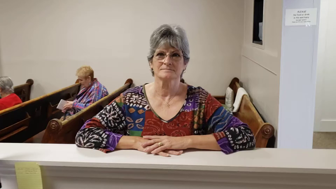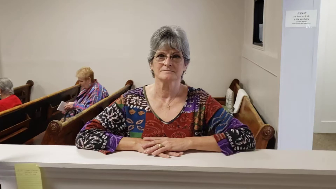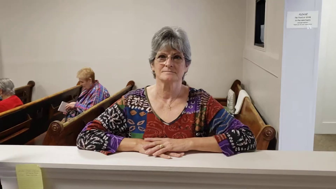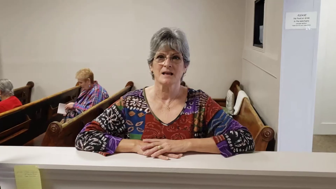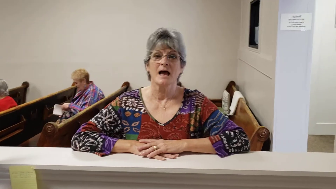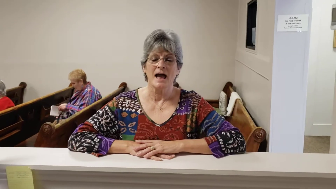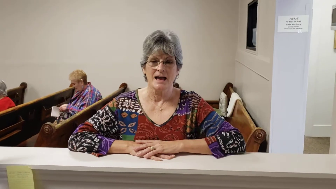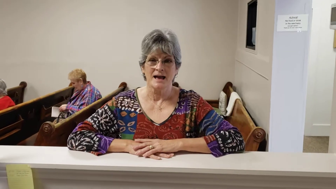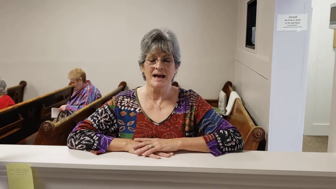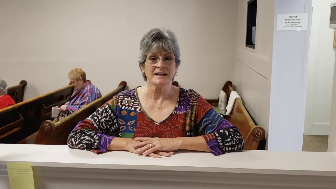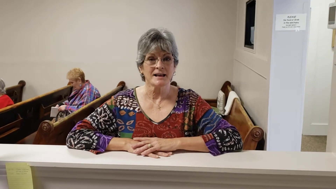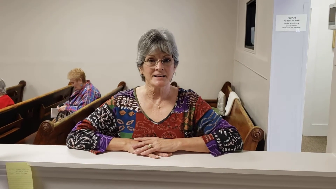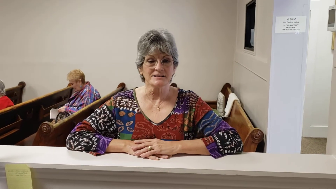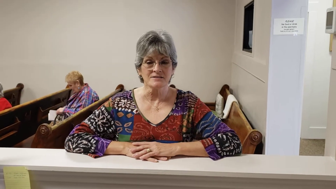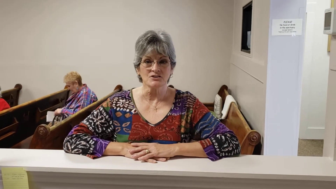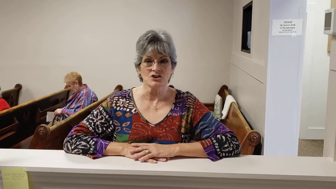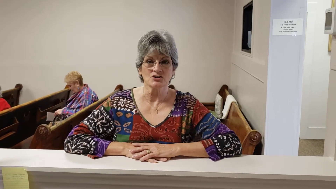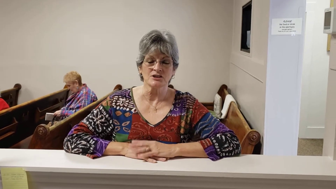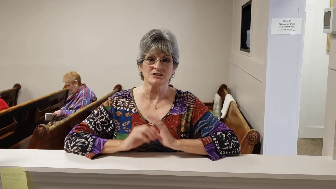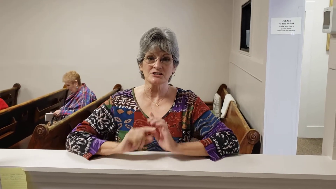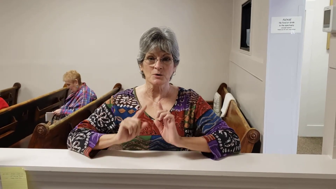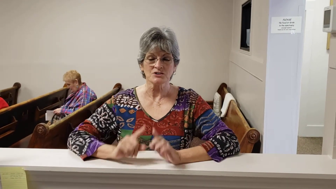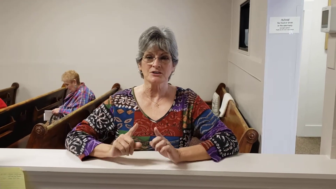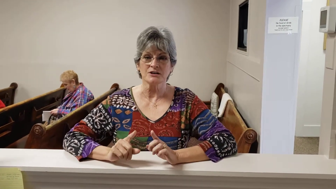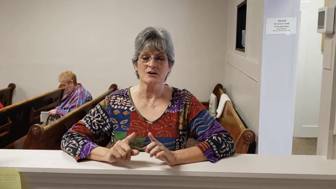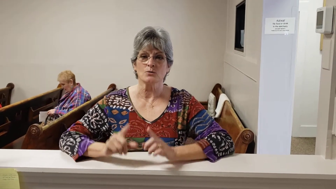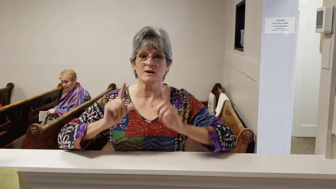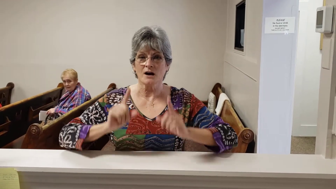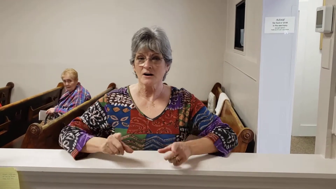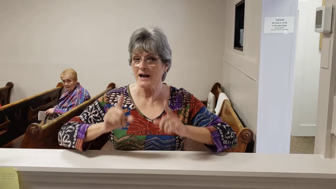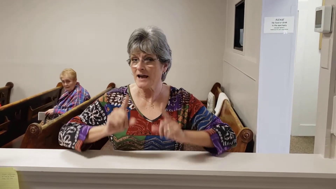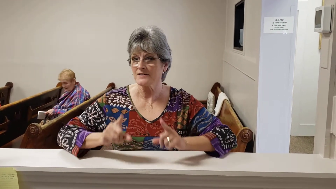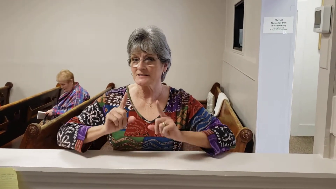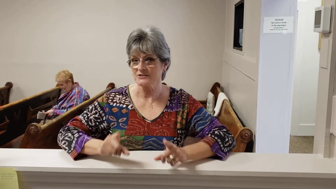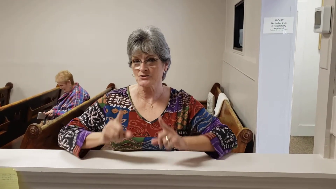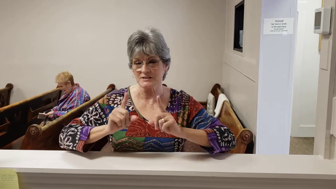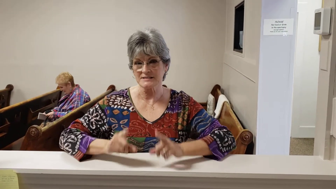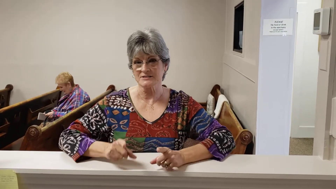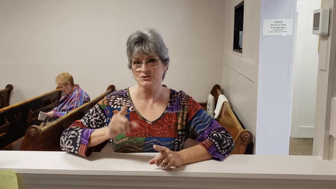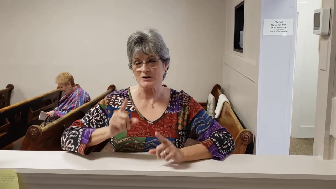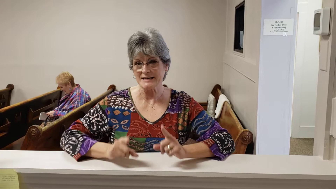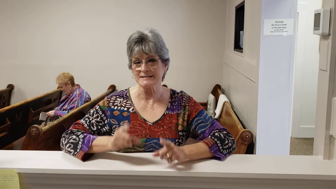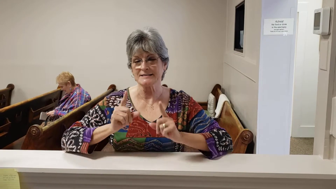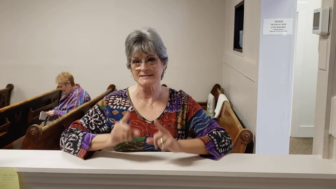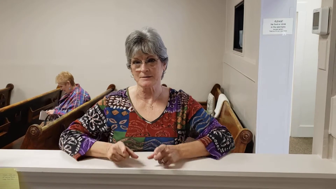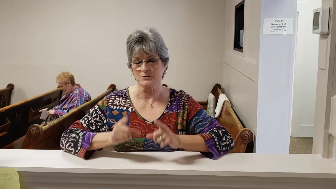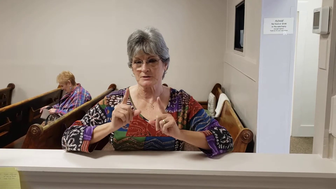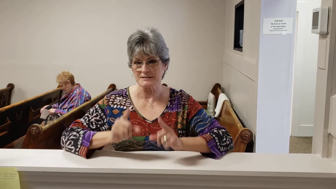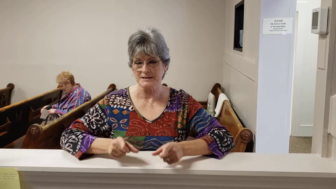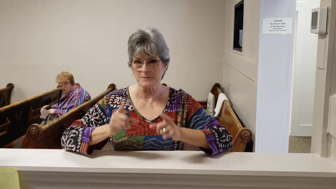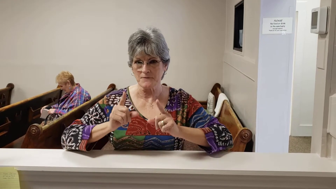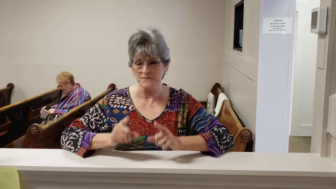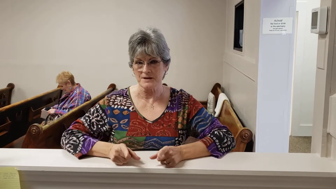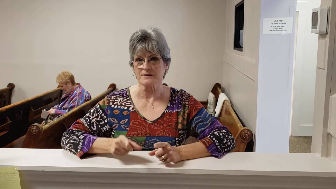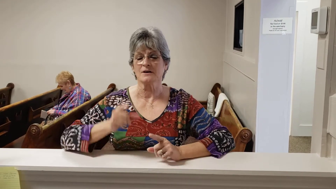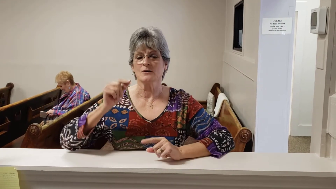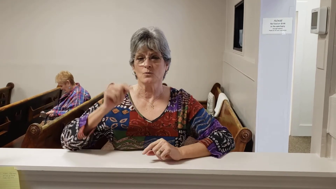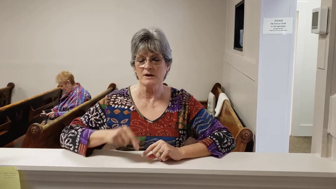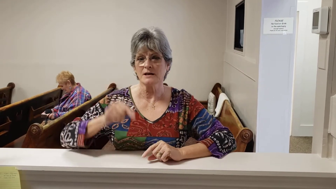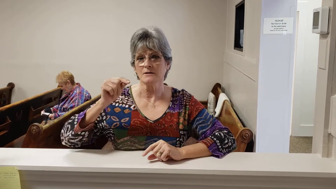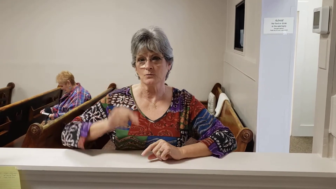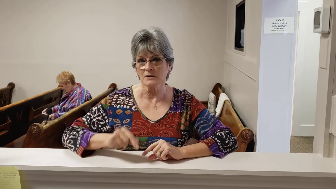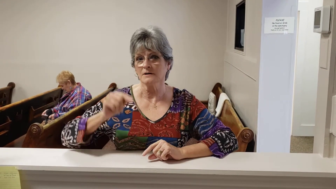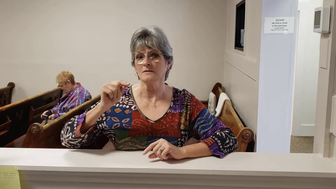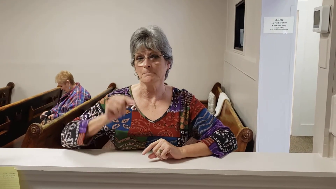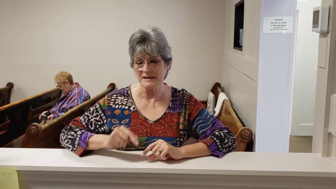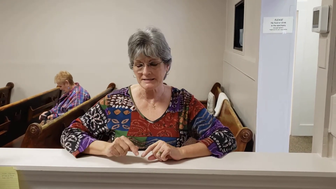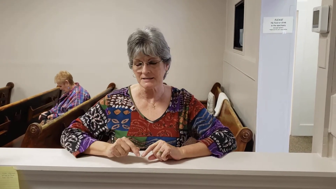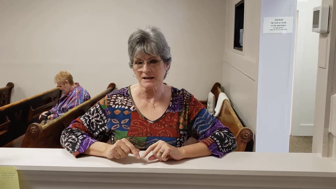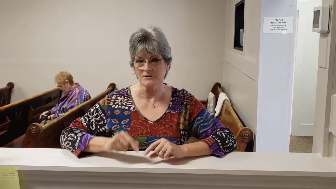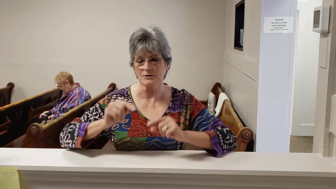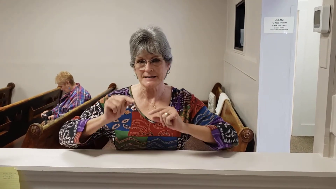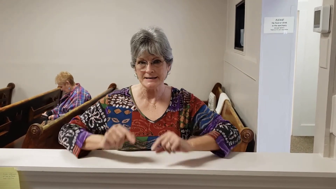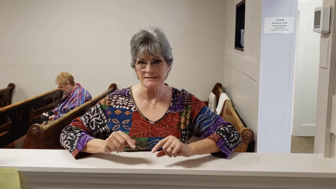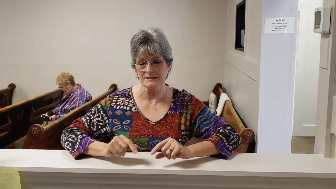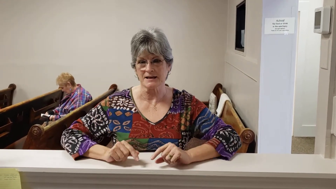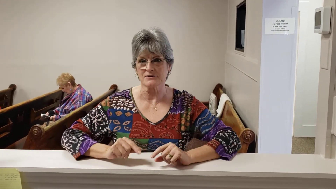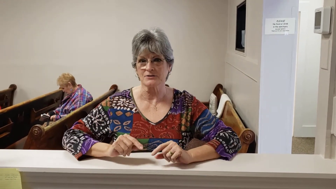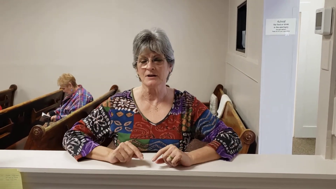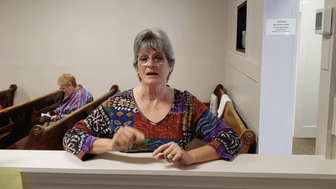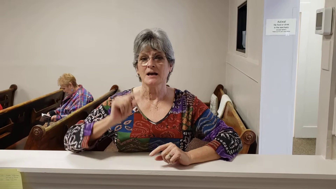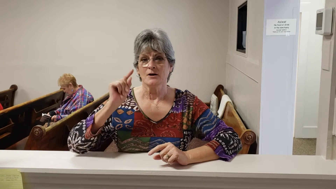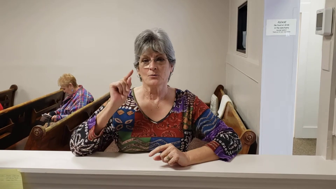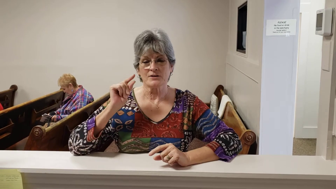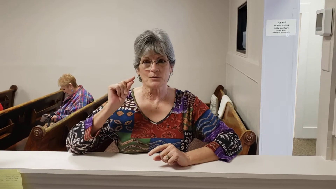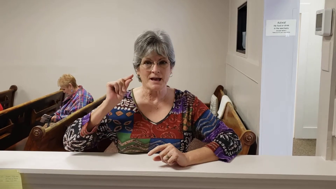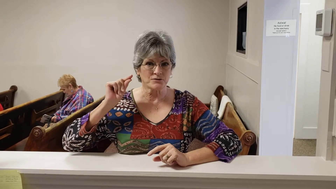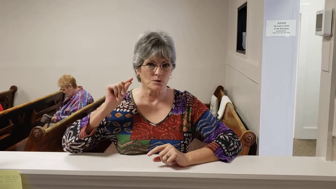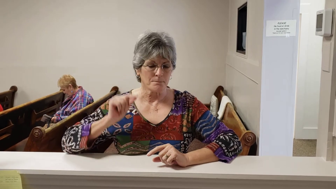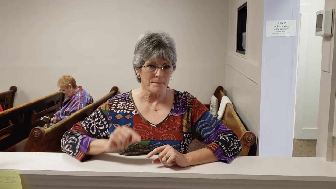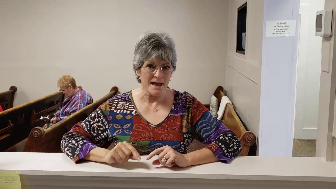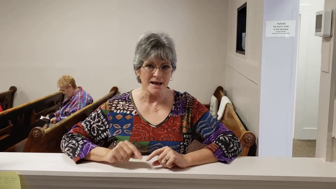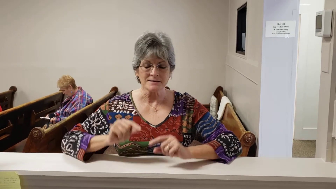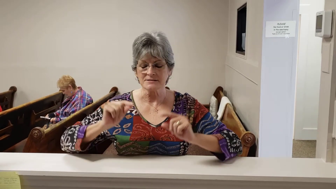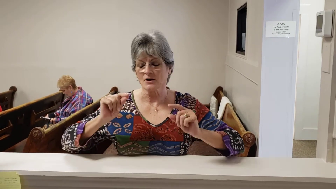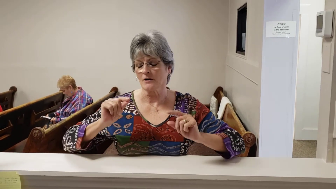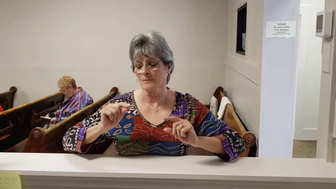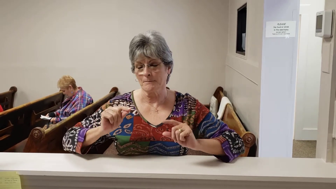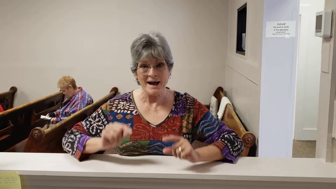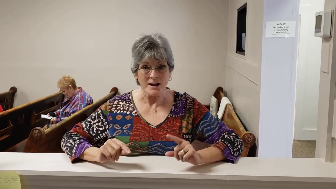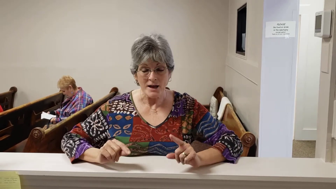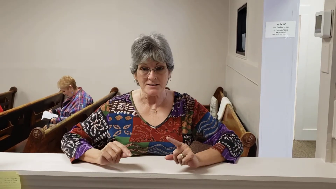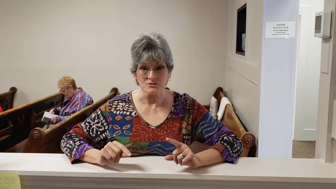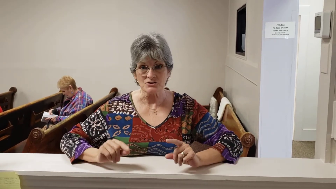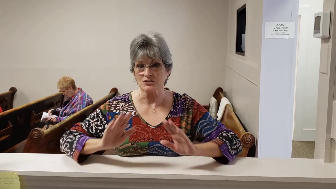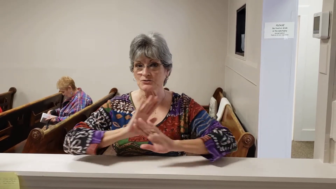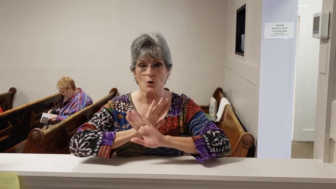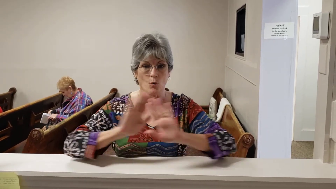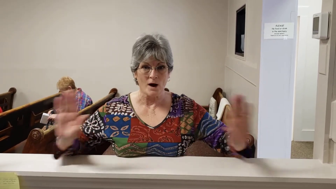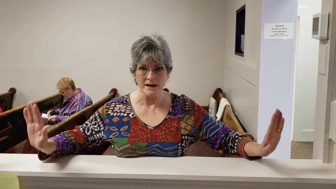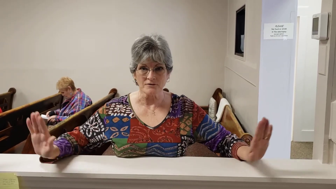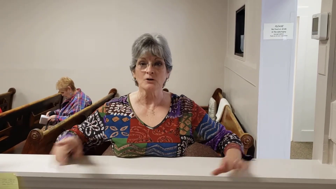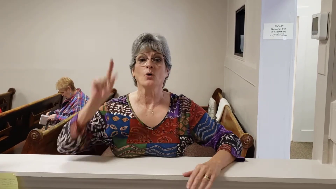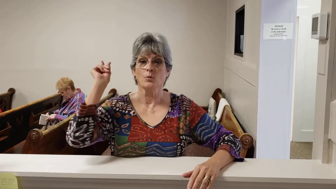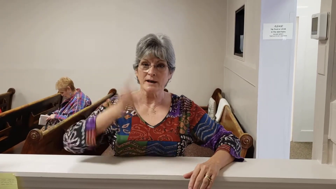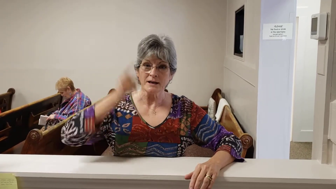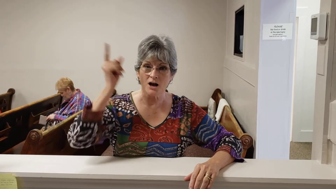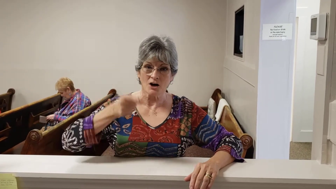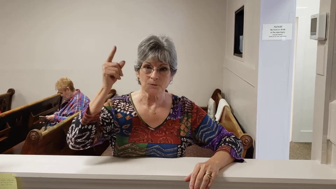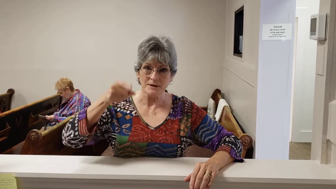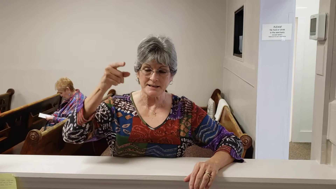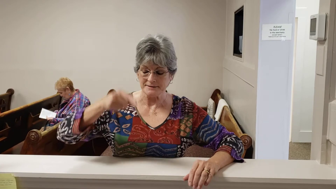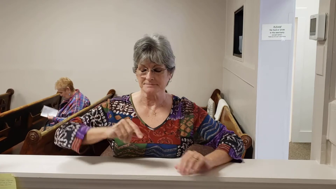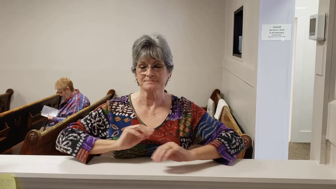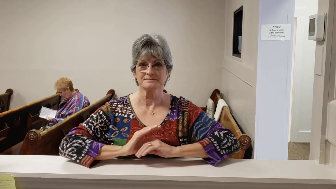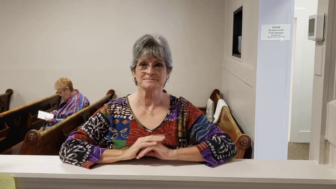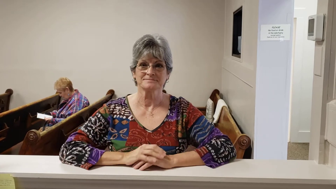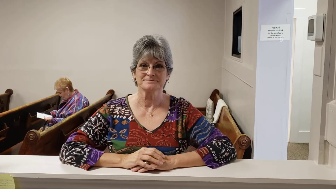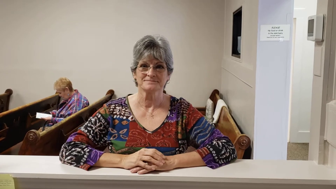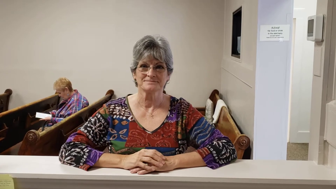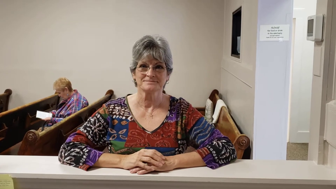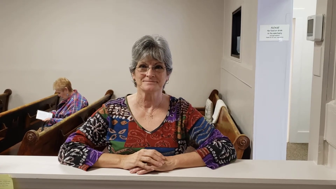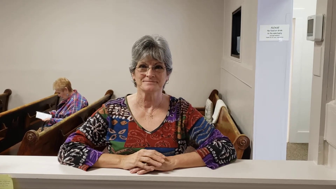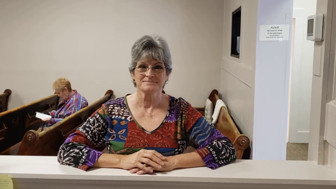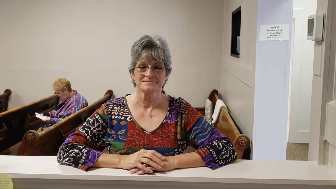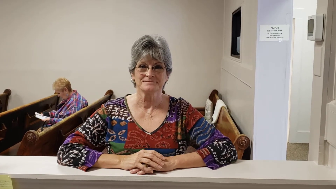Sister To Sister